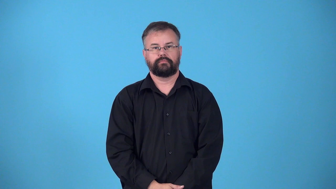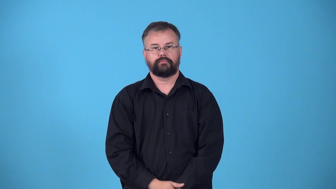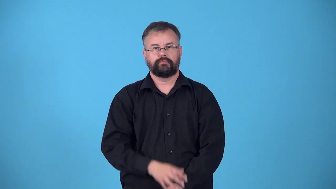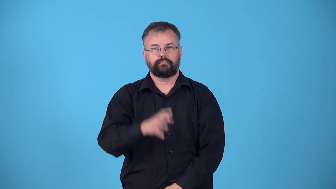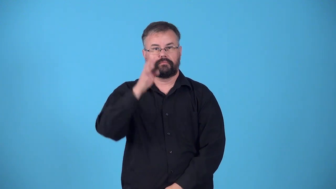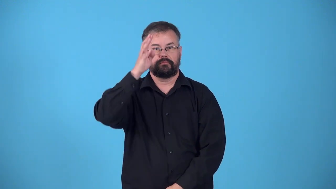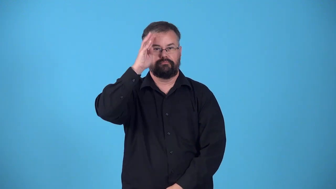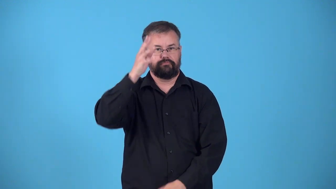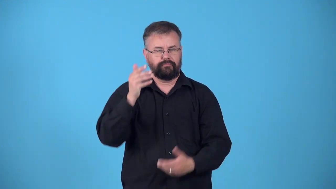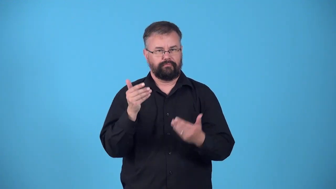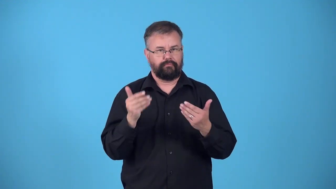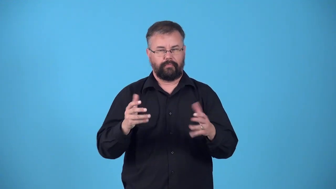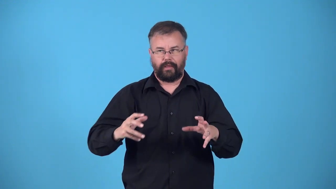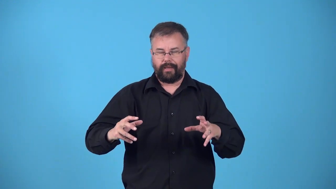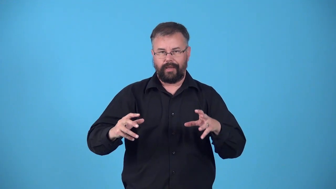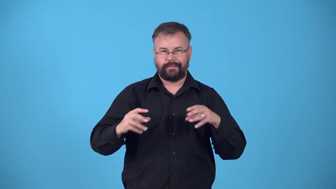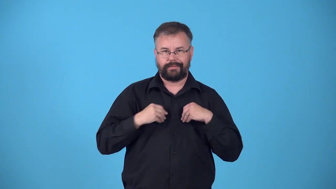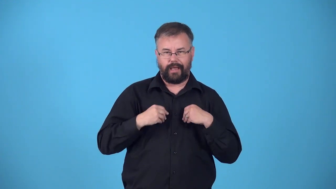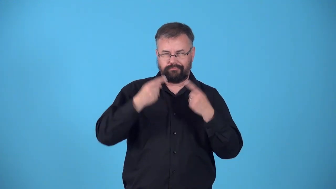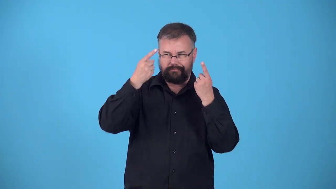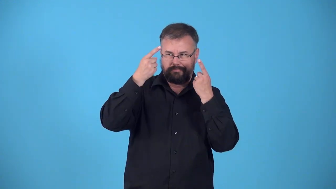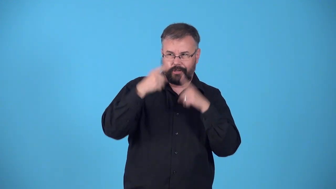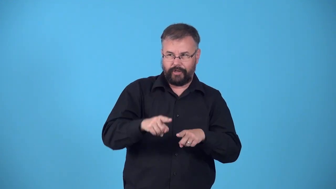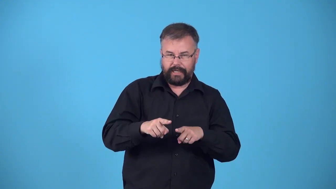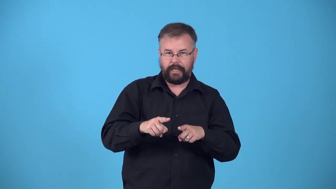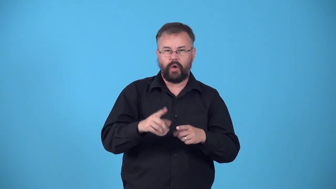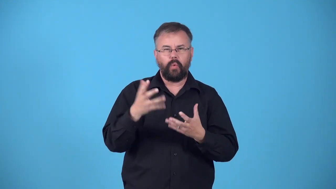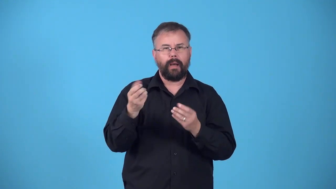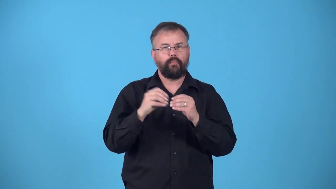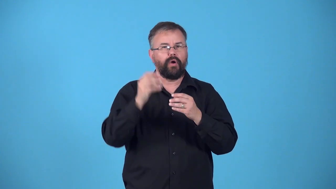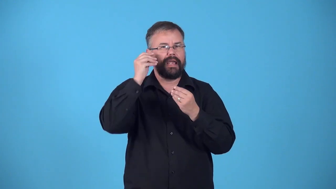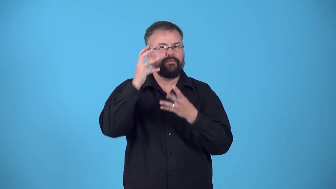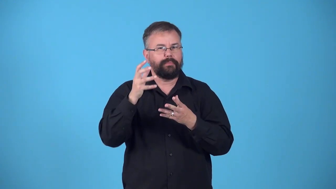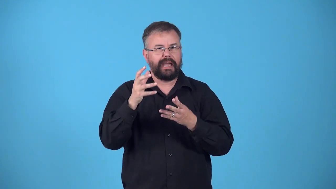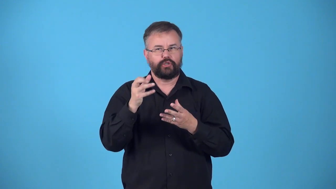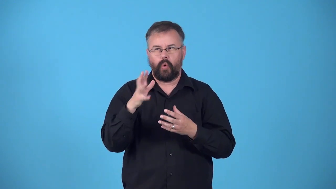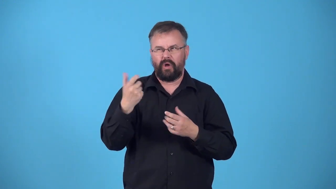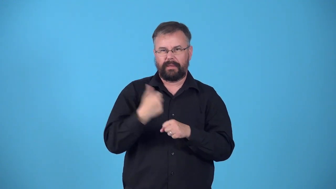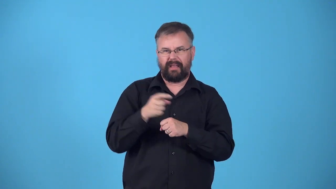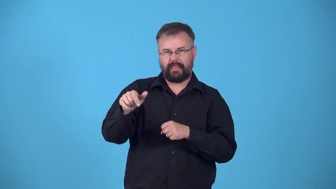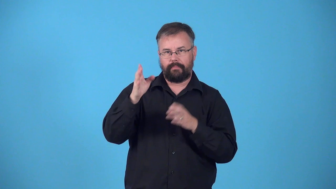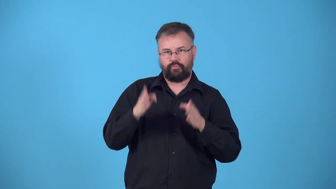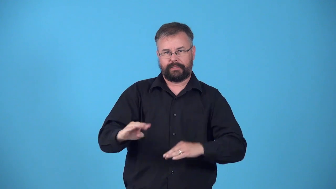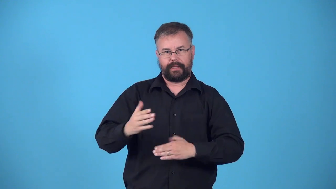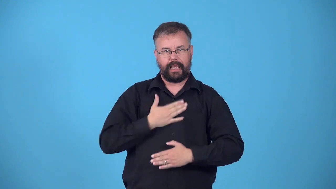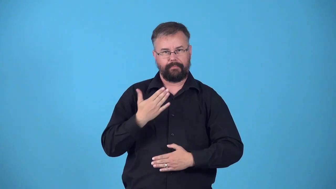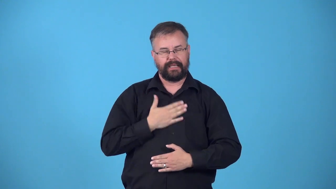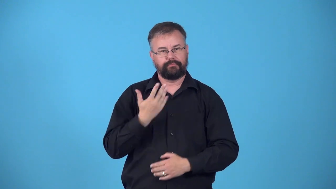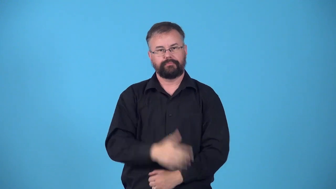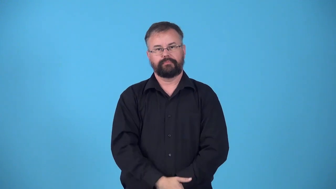play along